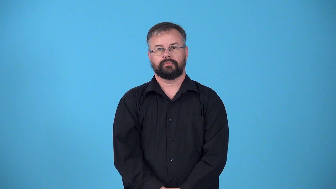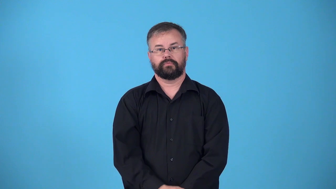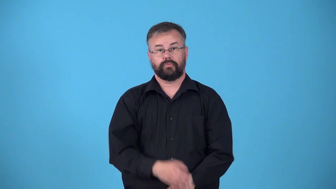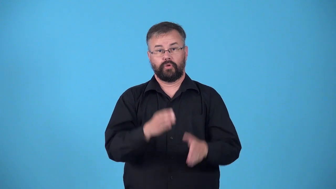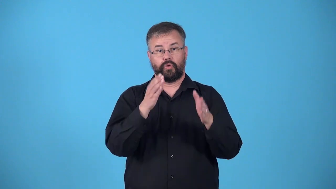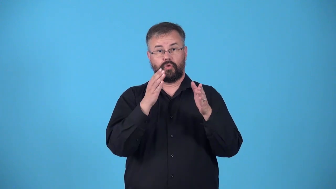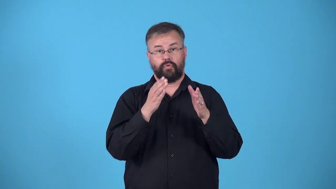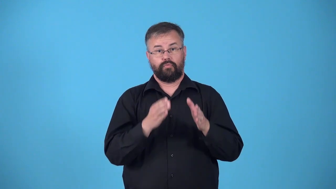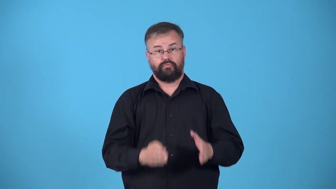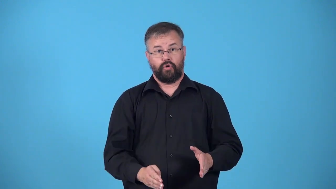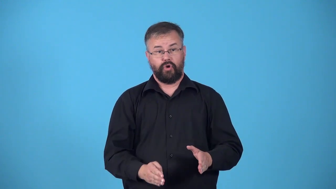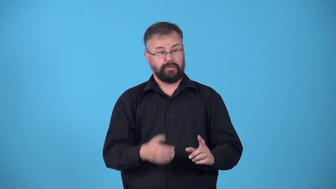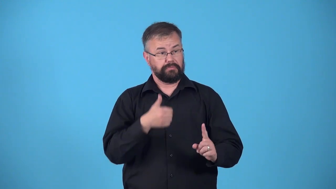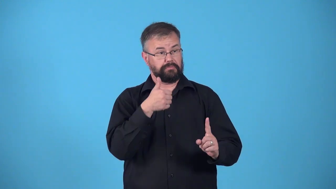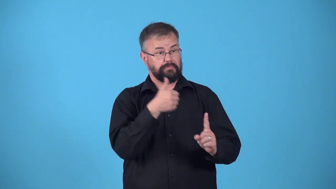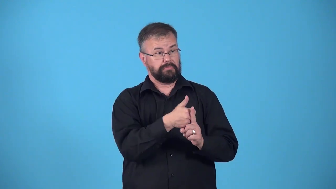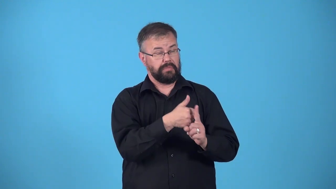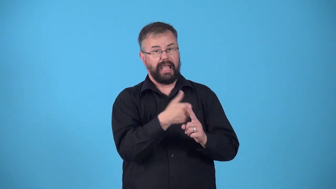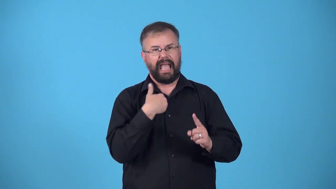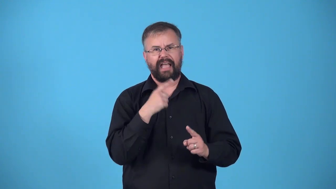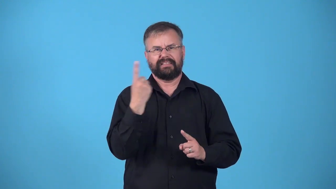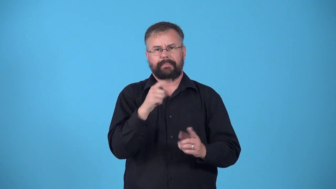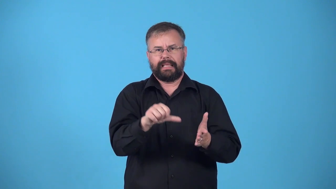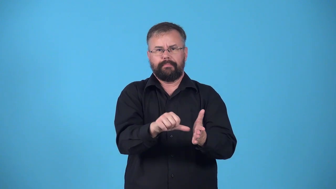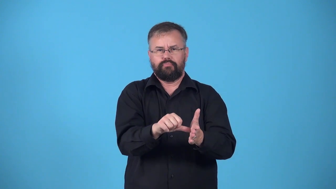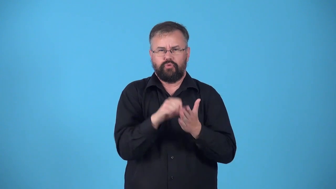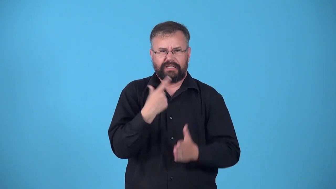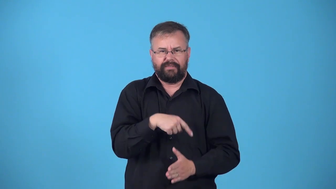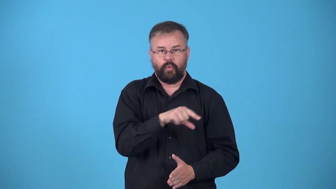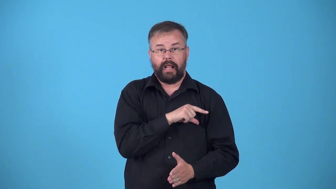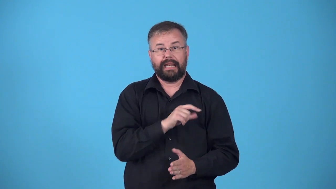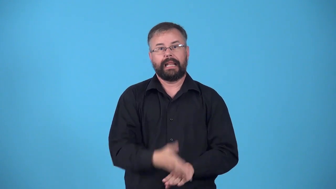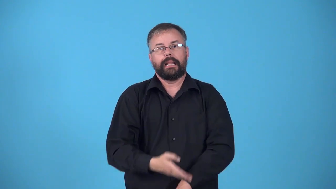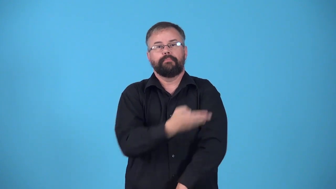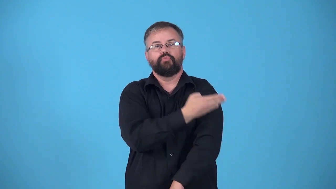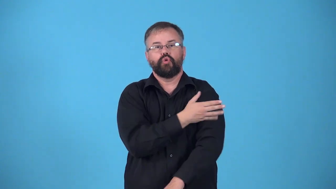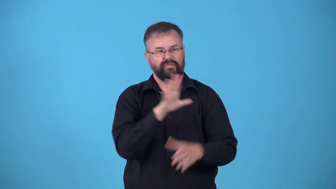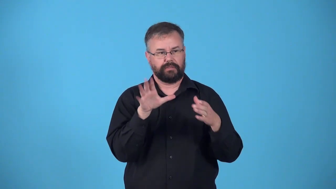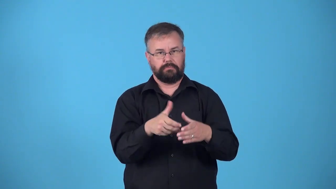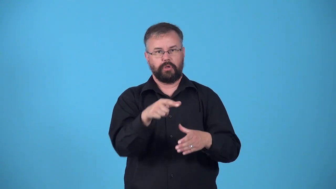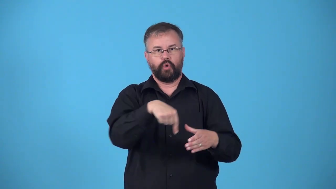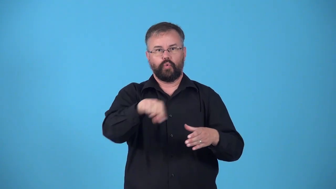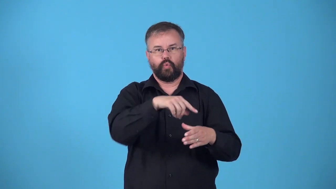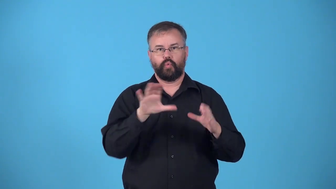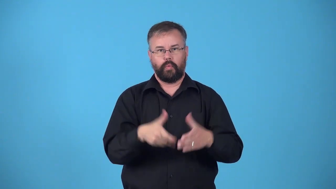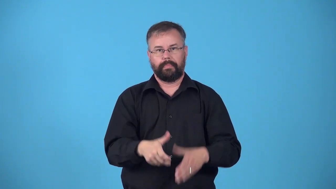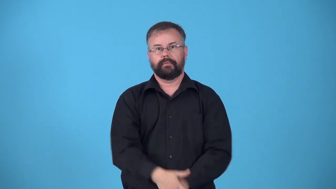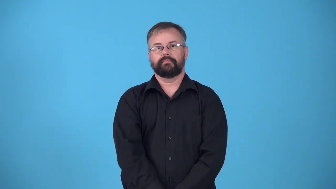ornament-person